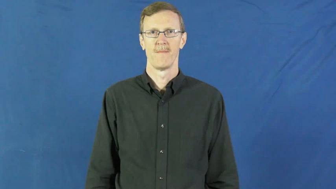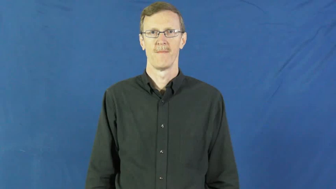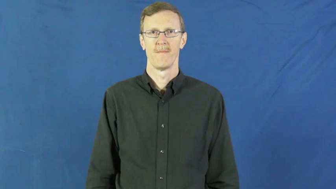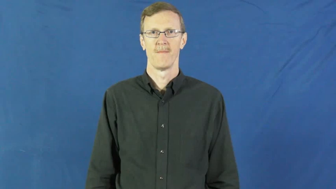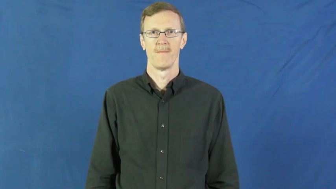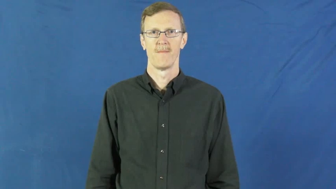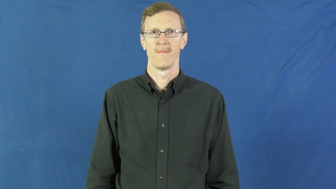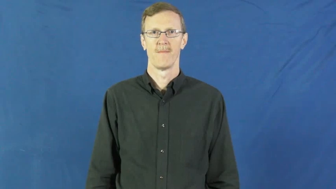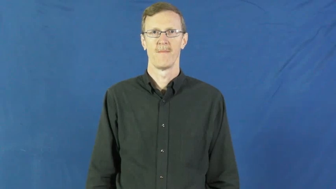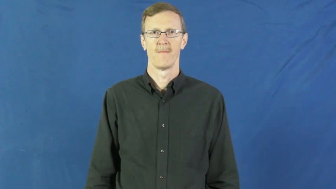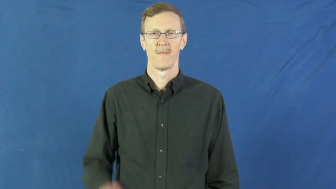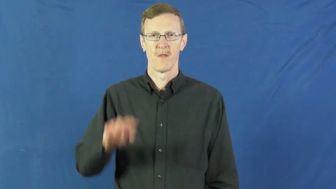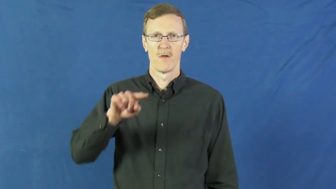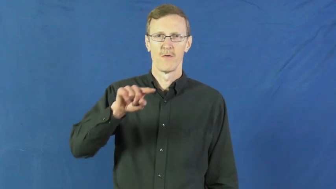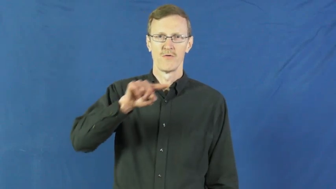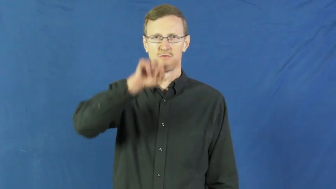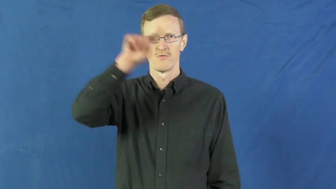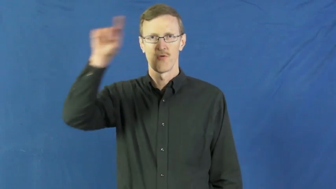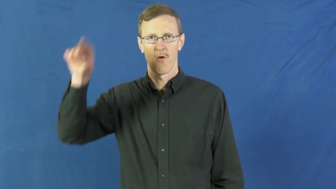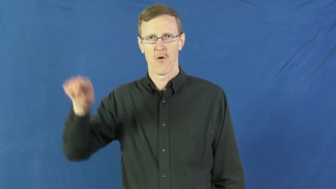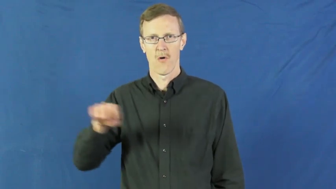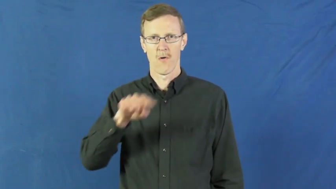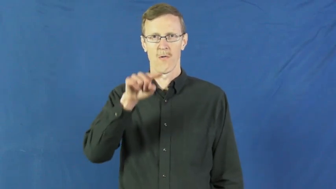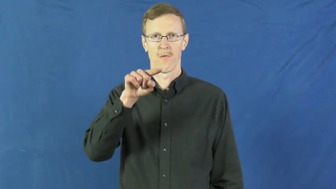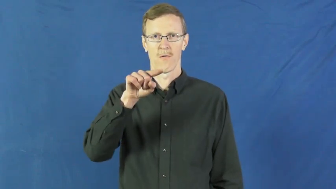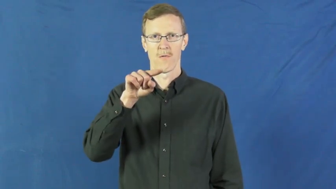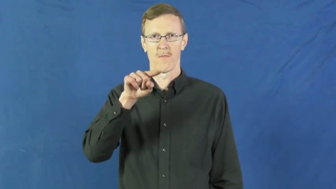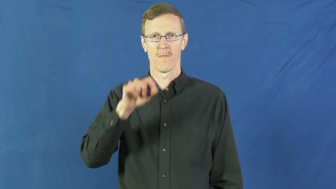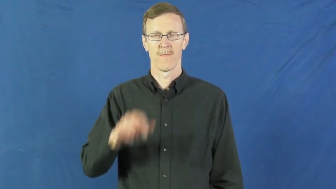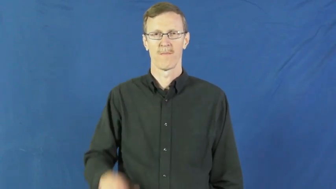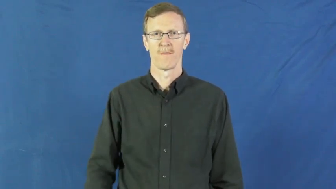ring,round,loop,donut